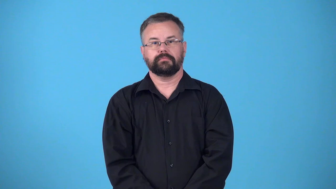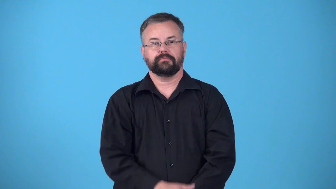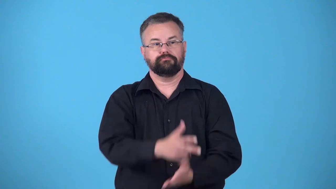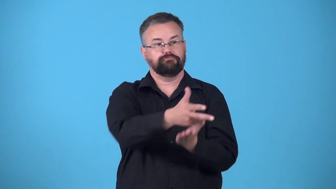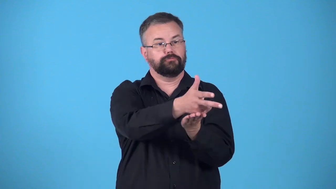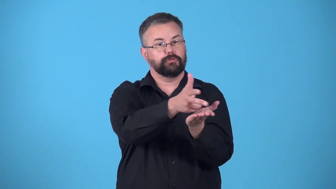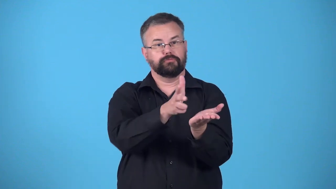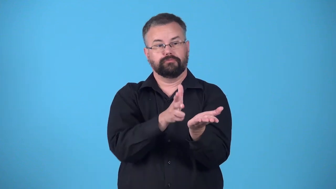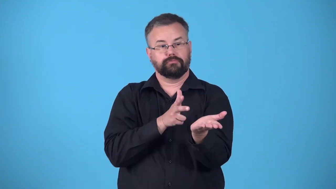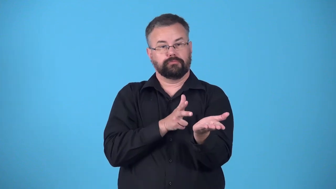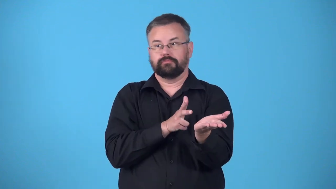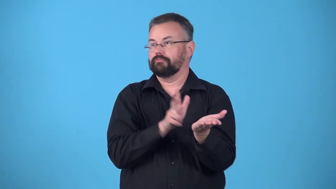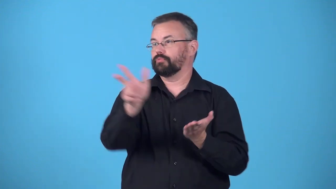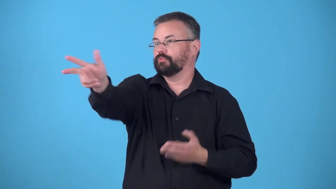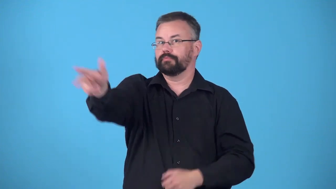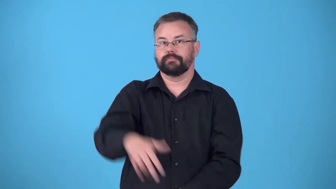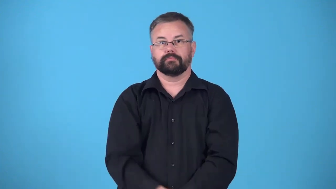back out, back out of-parking